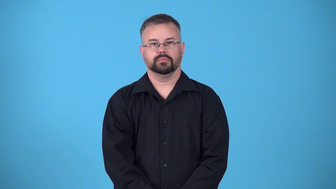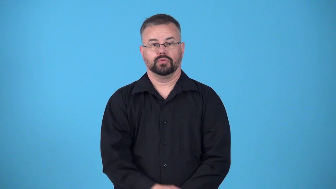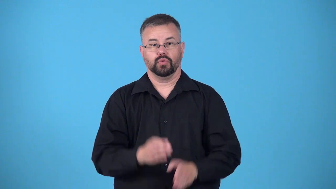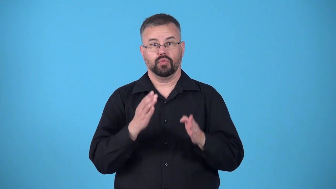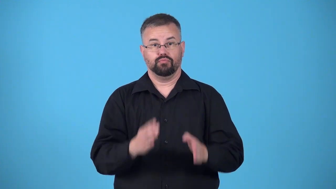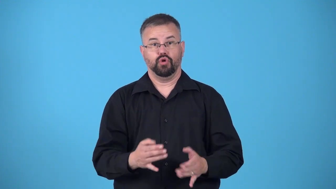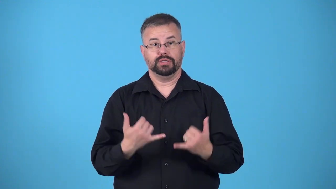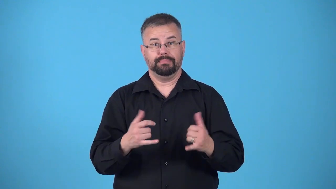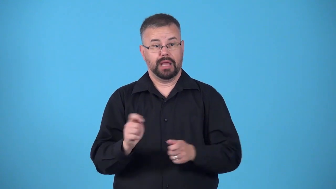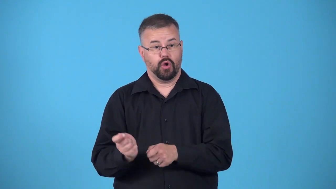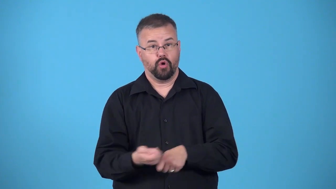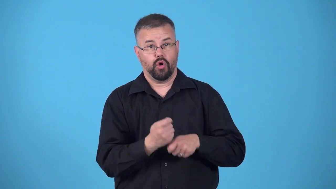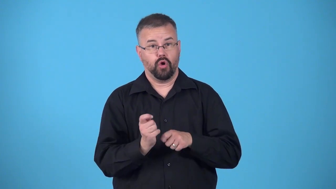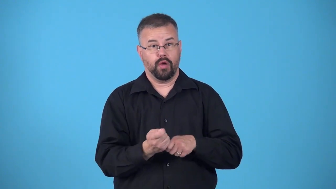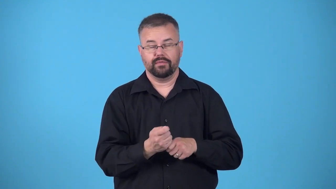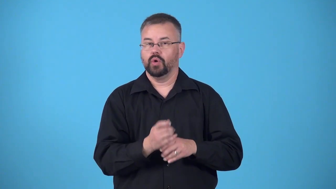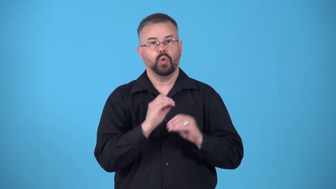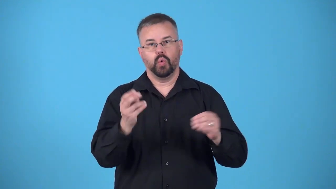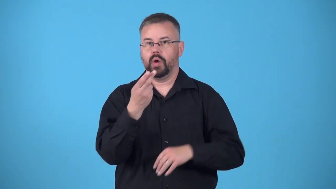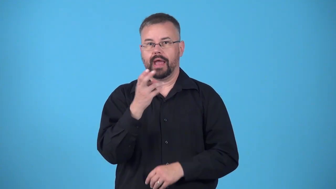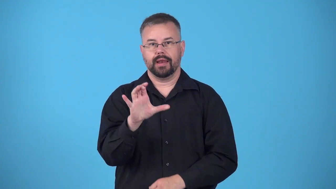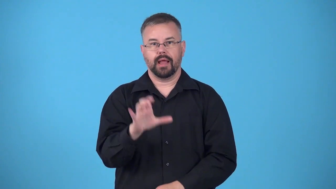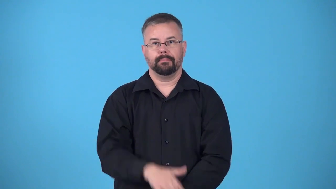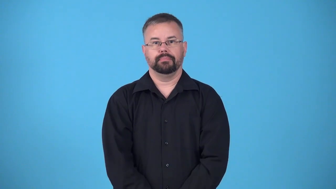scratch